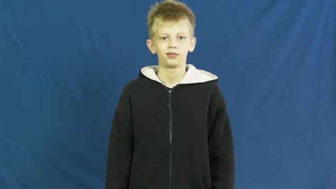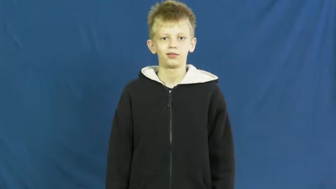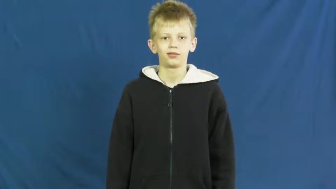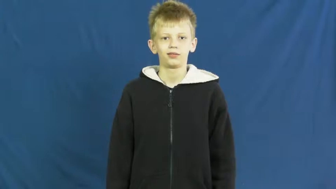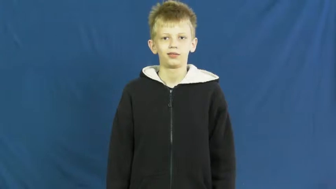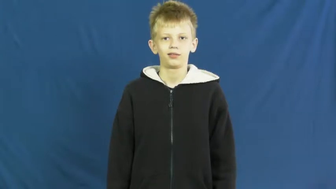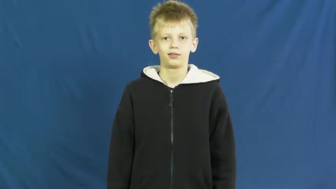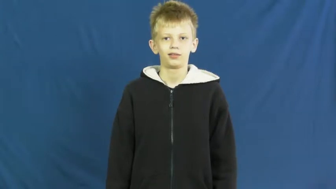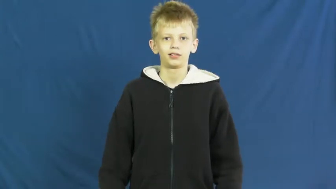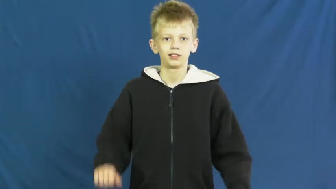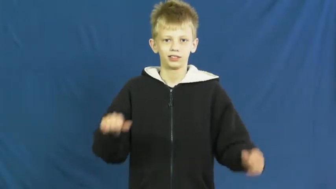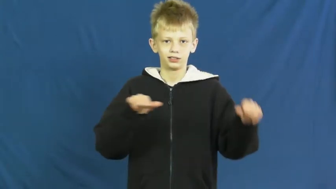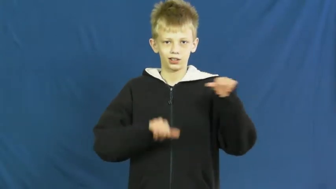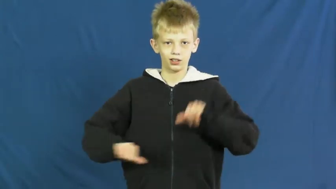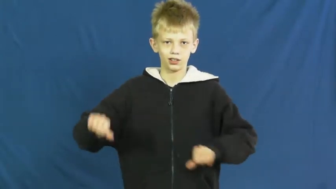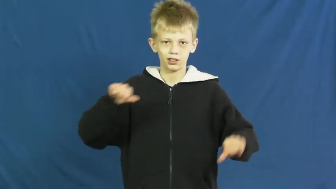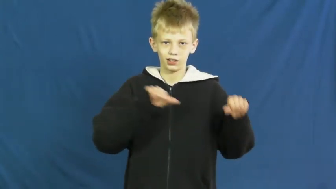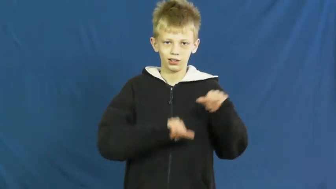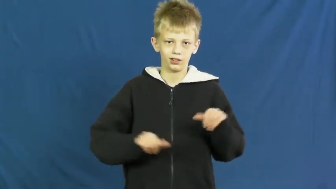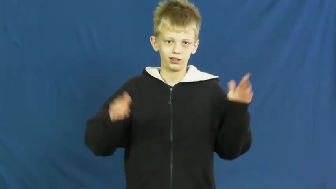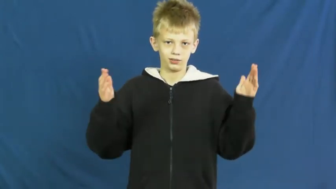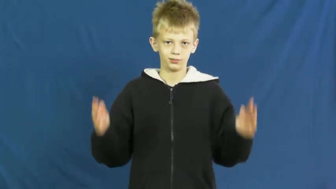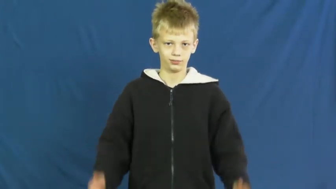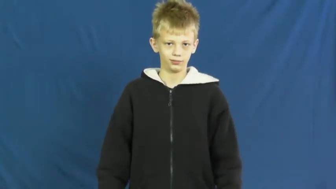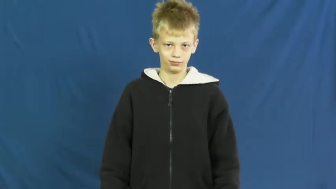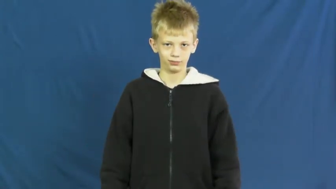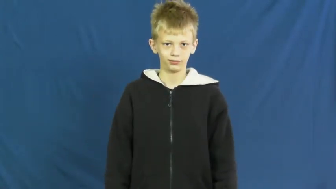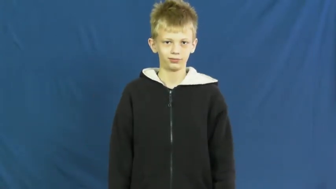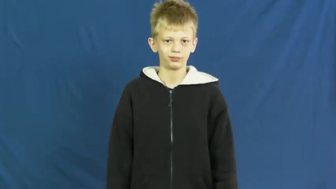scientist